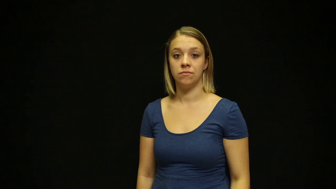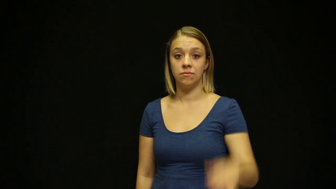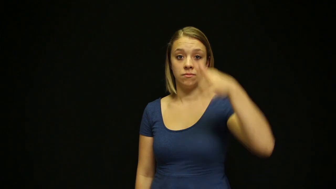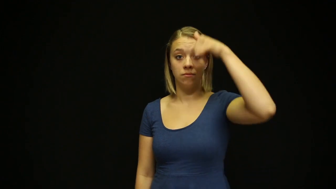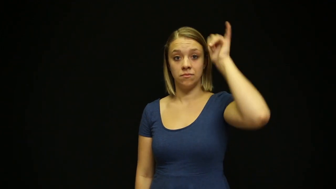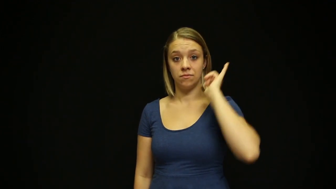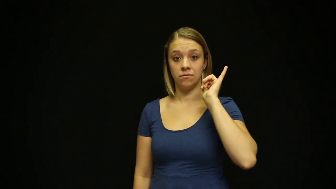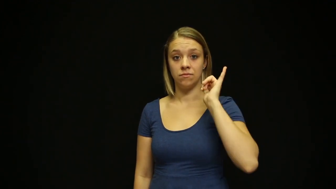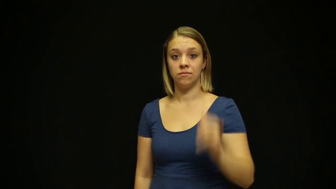blonde